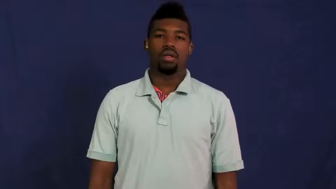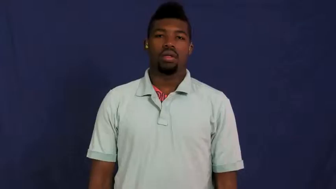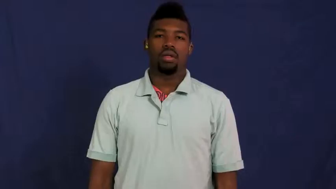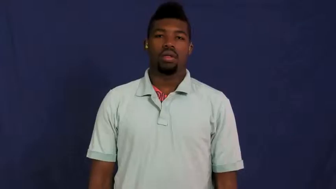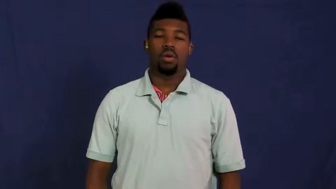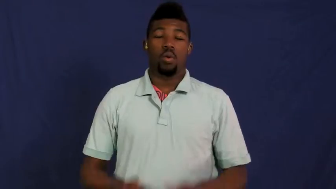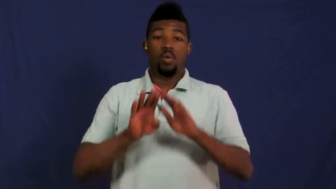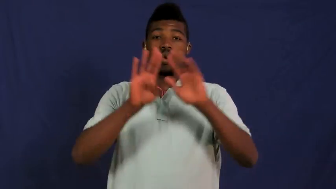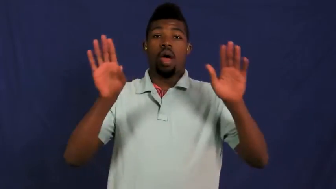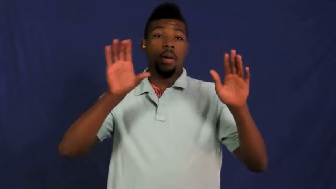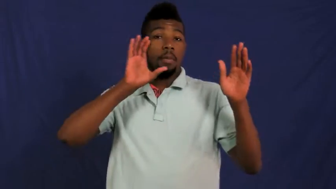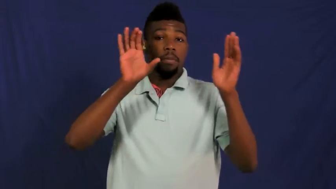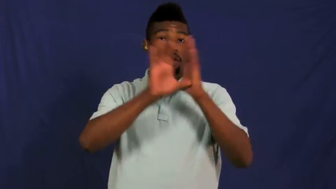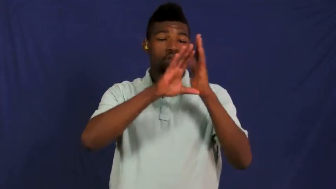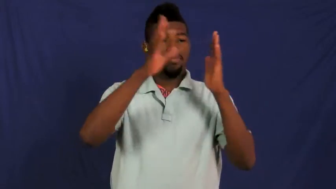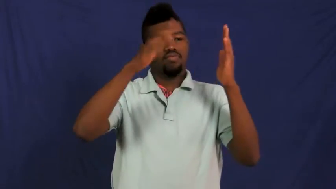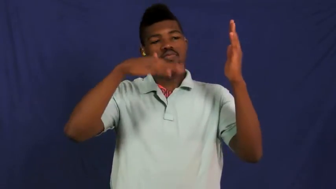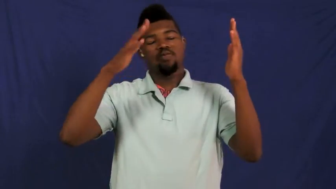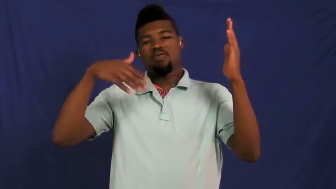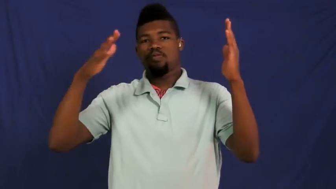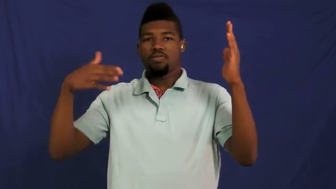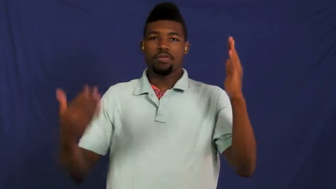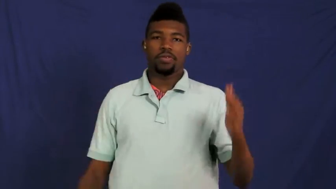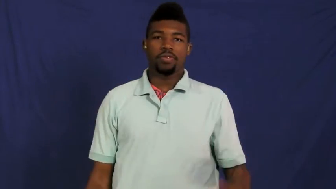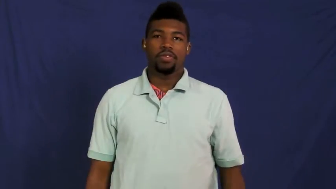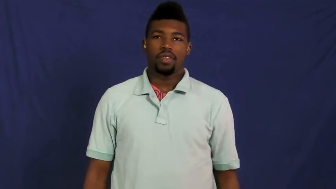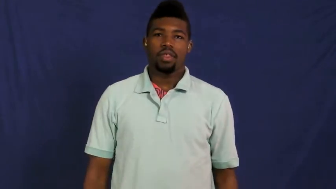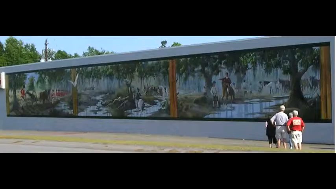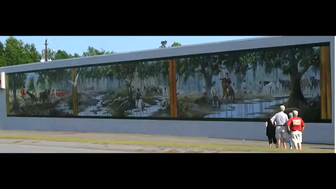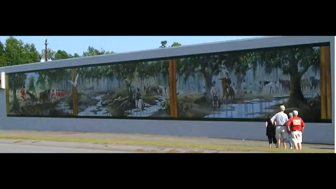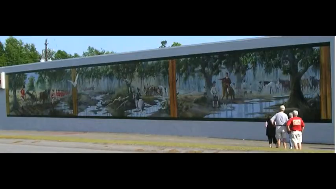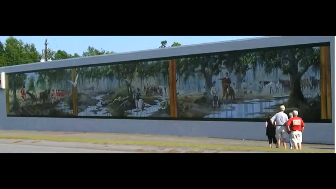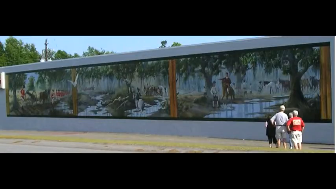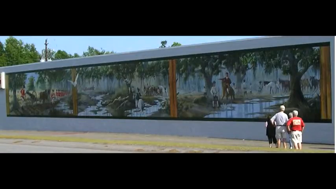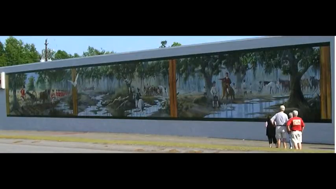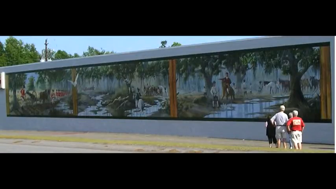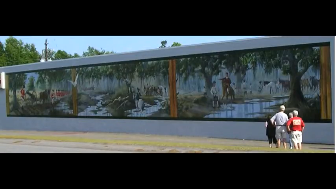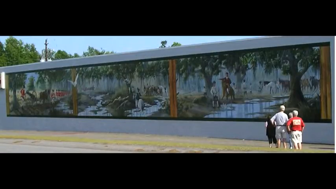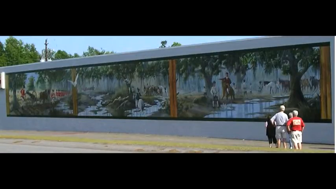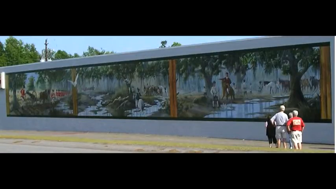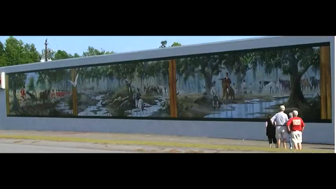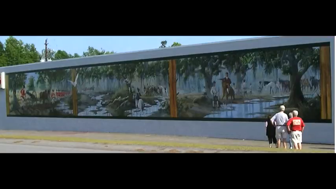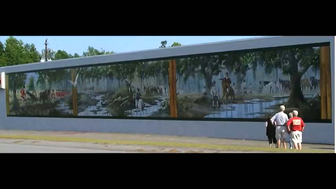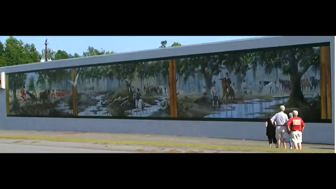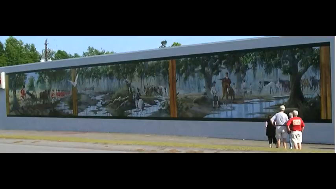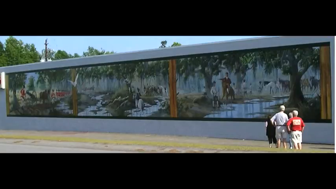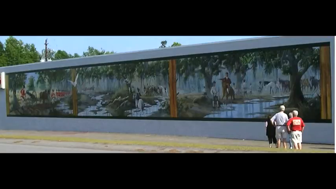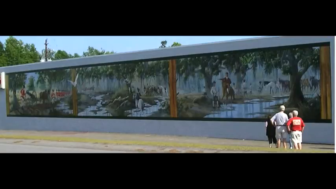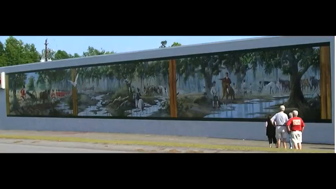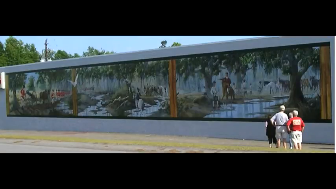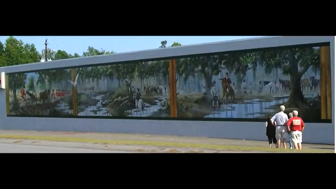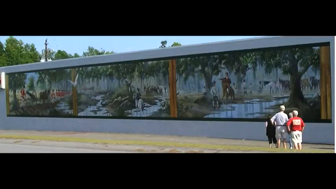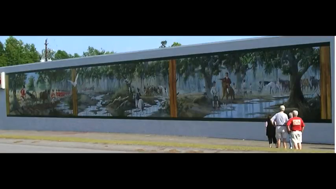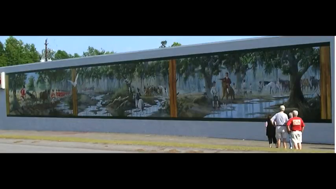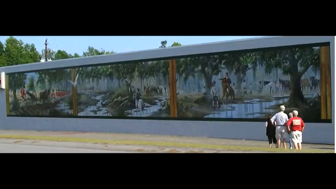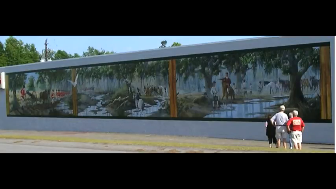mural